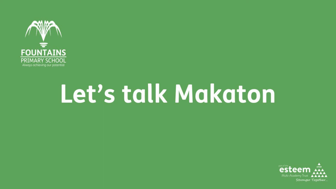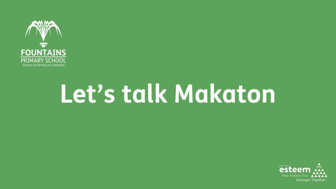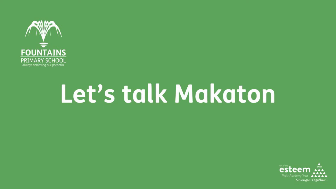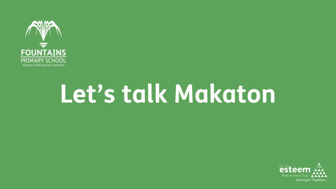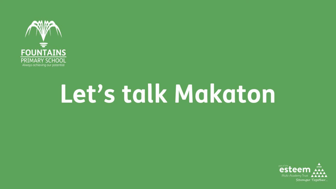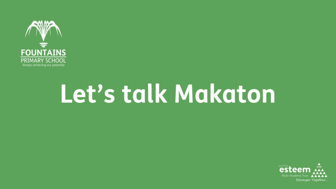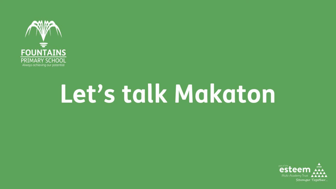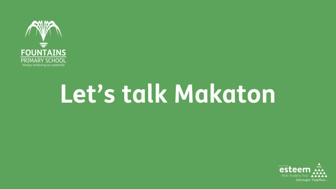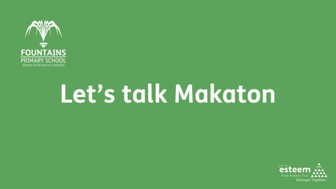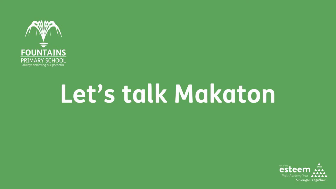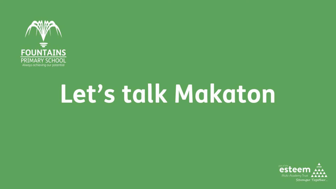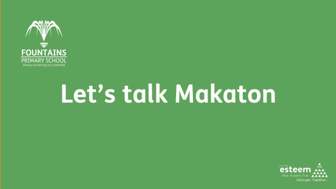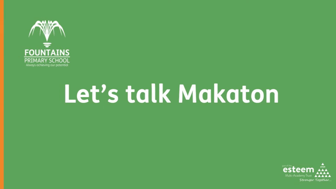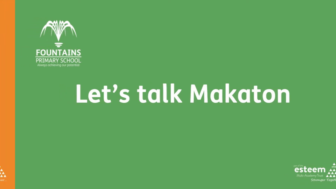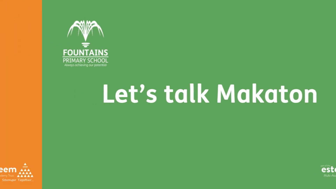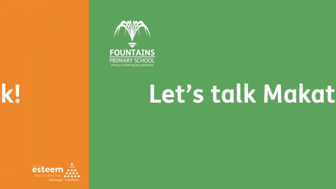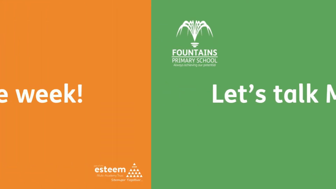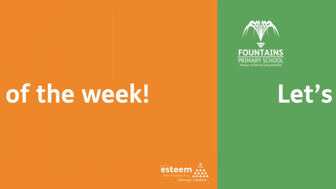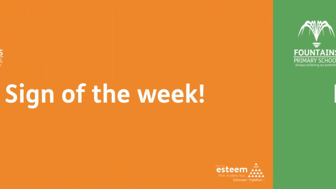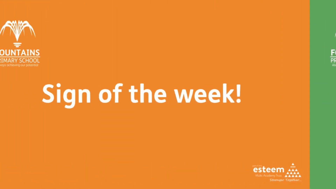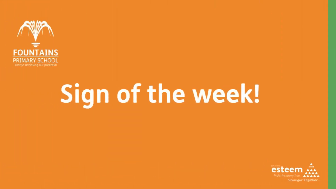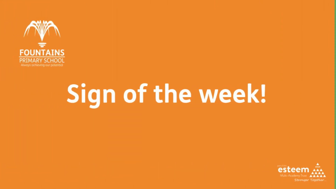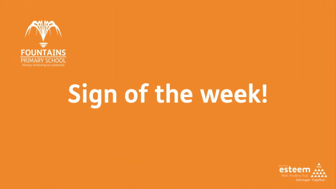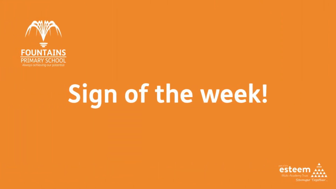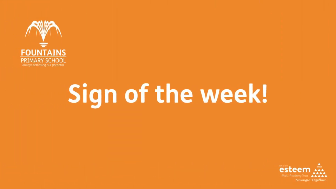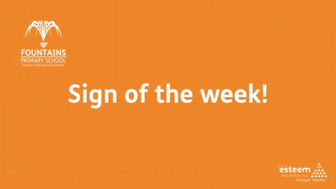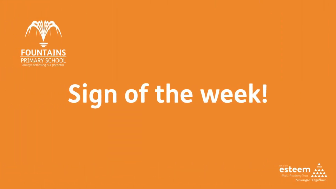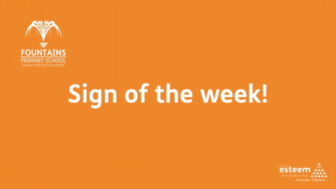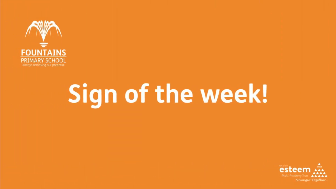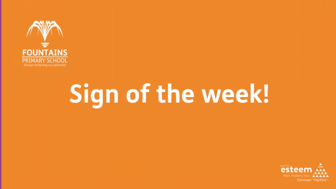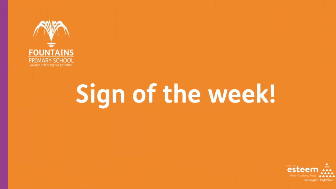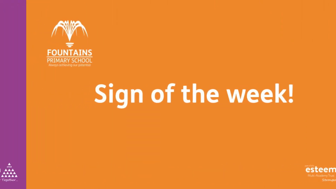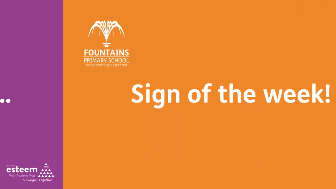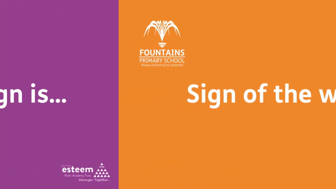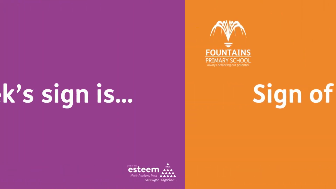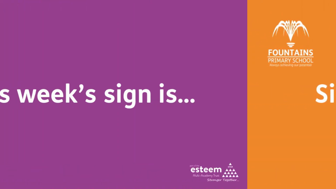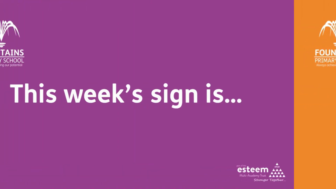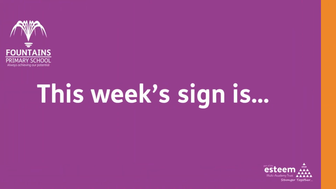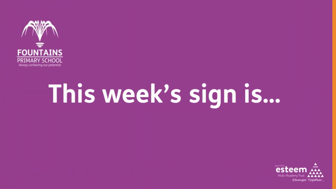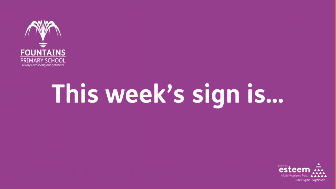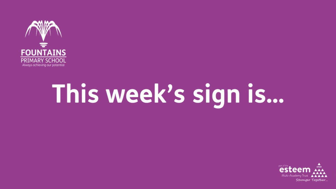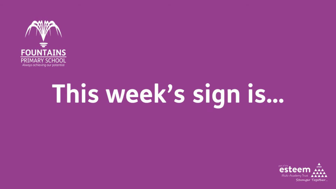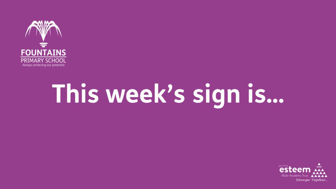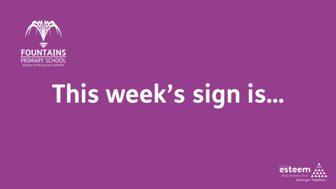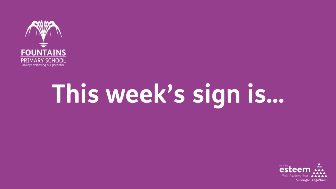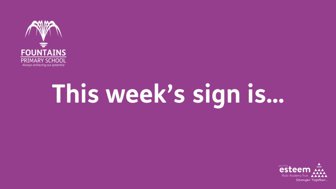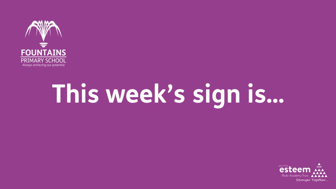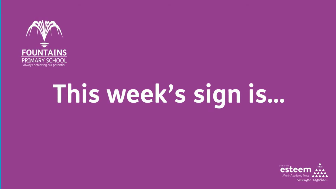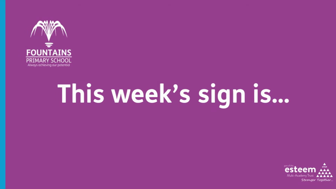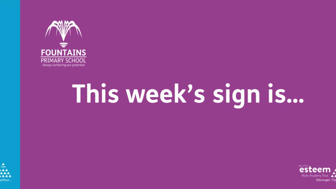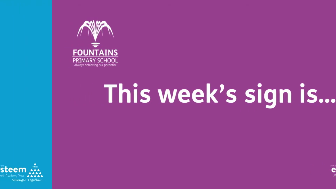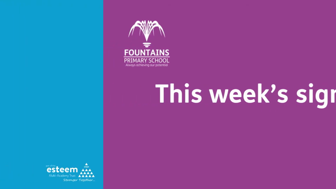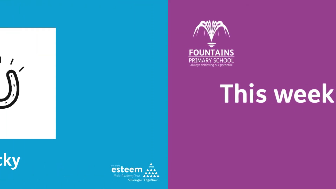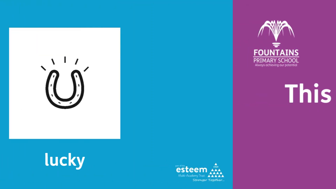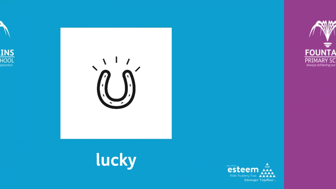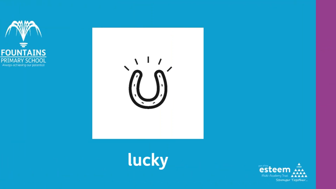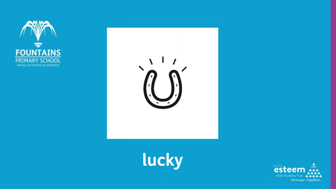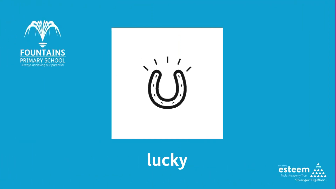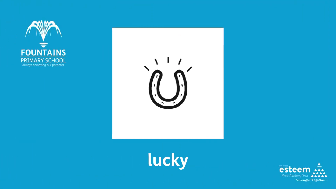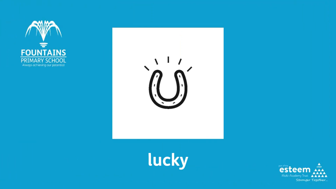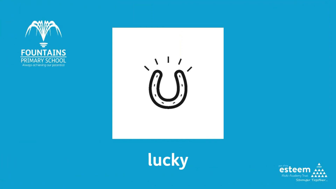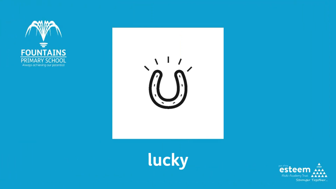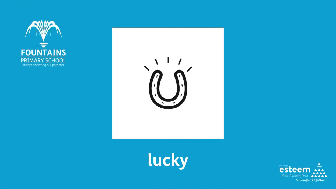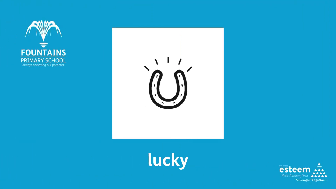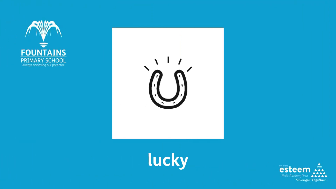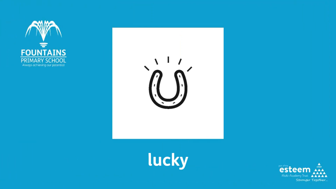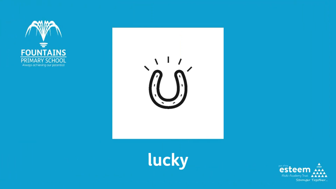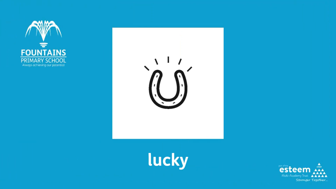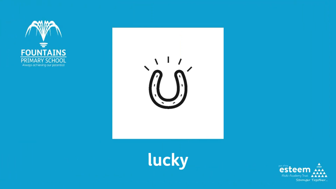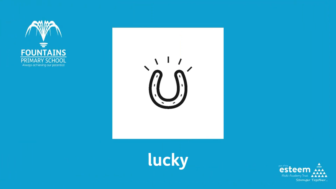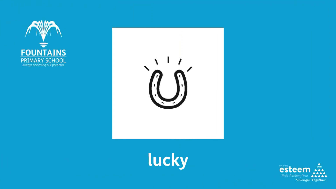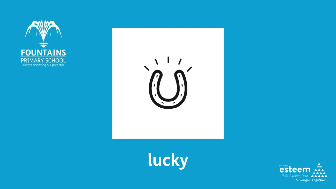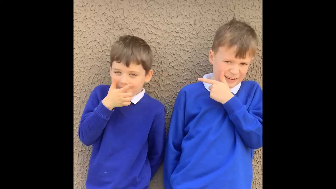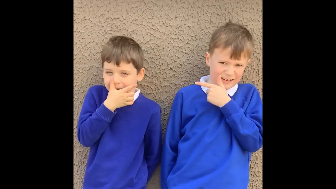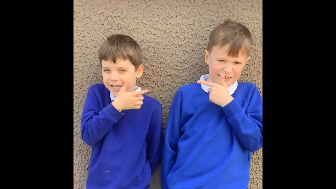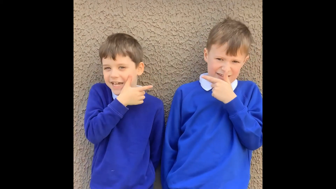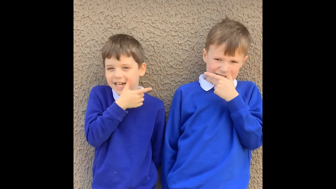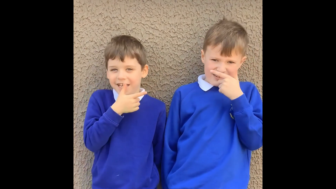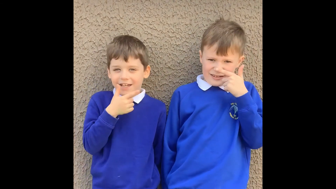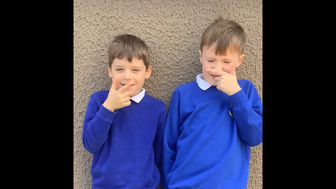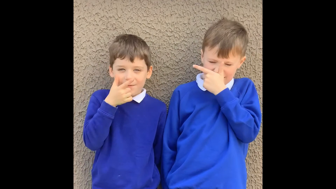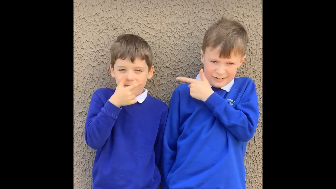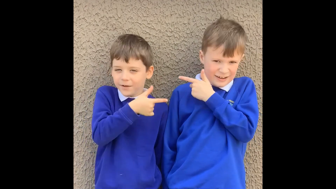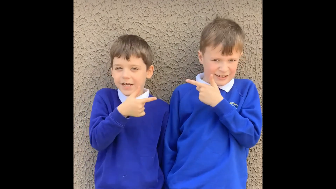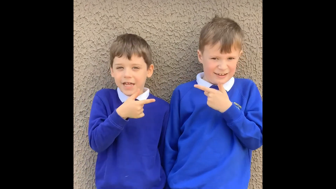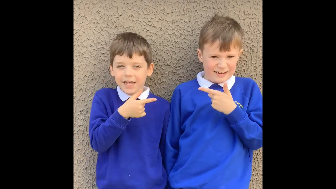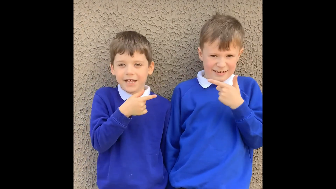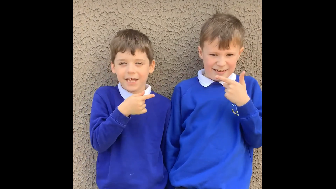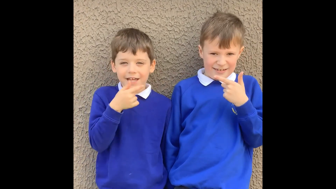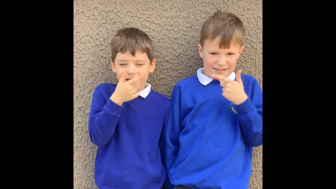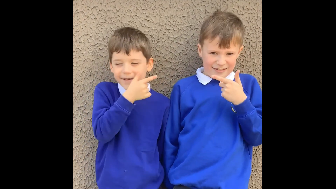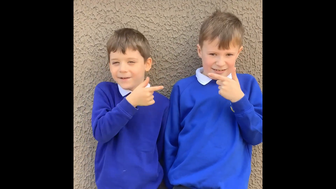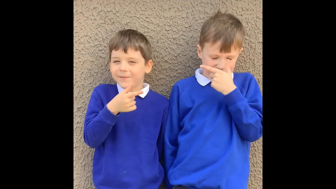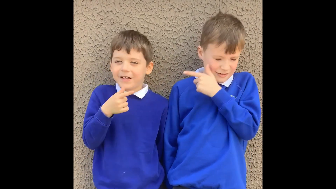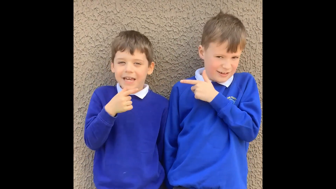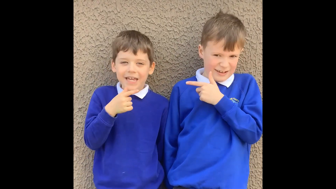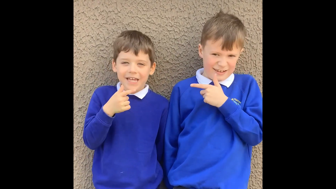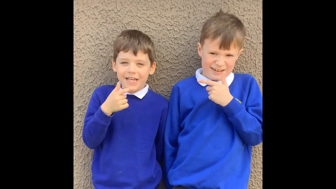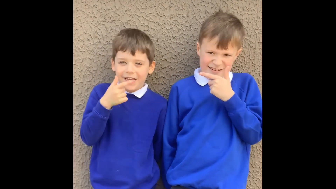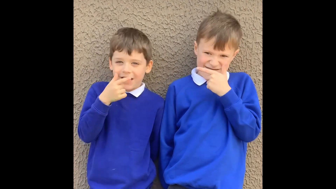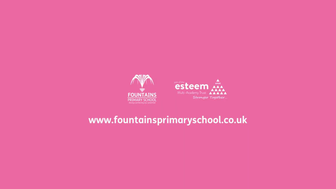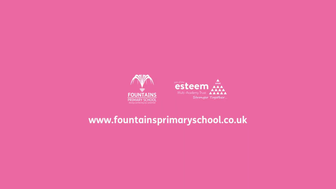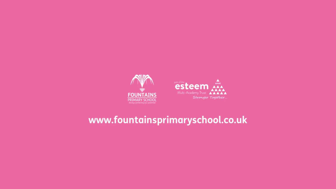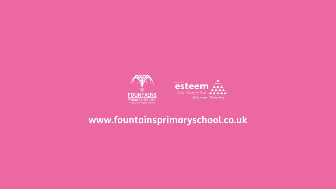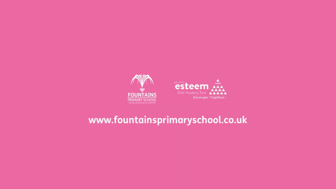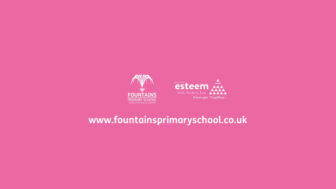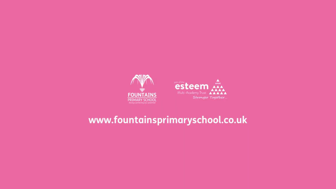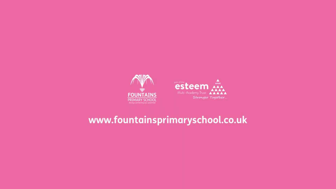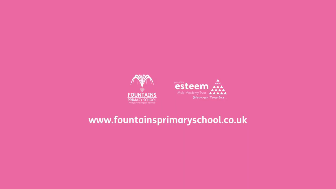Lucky